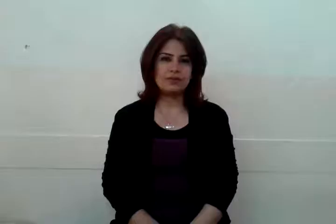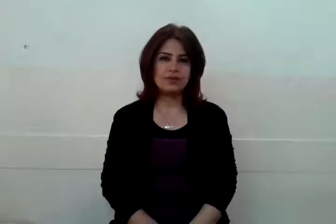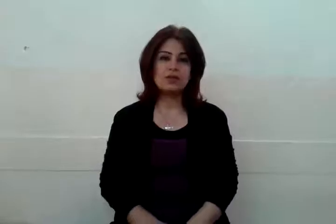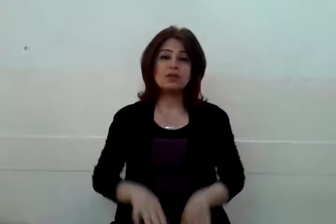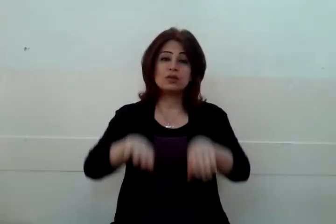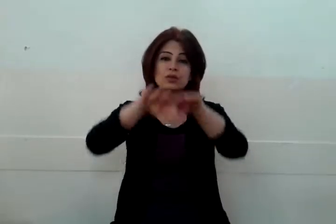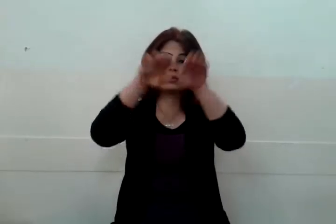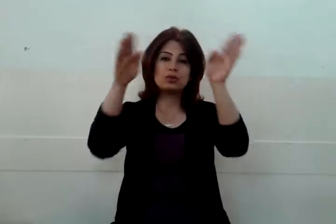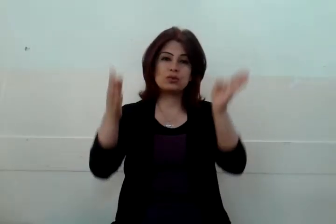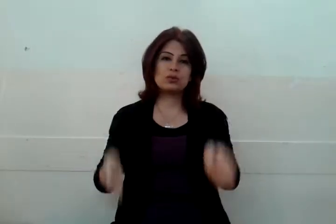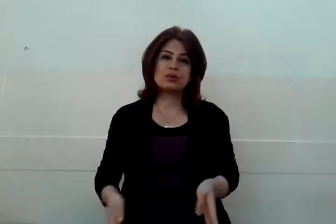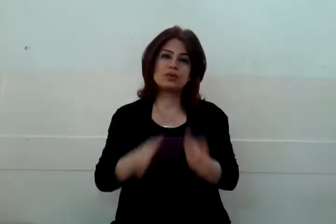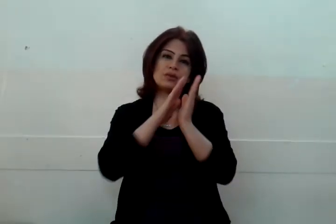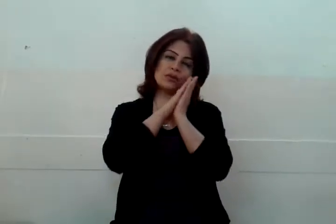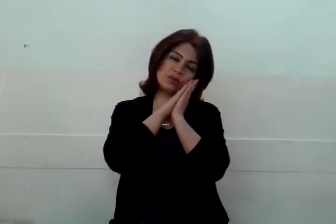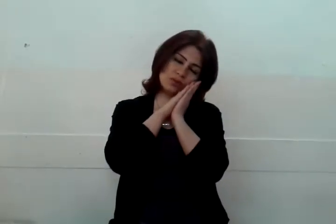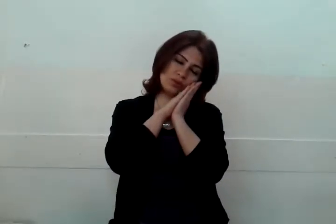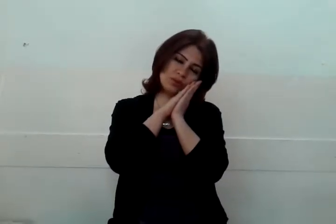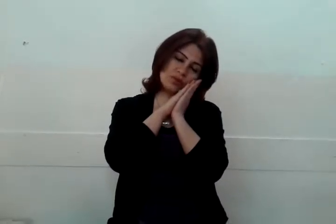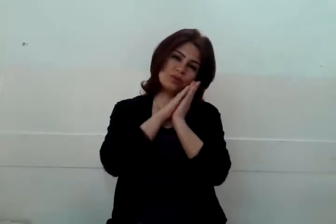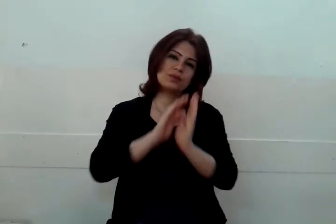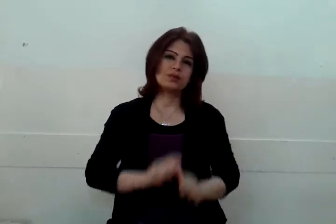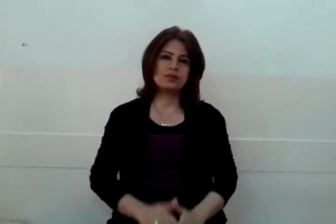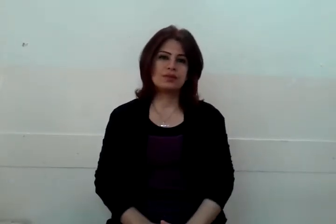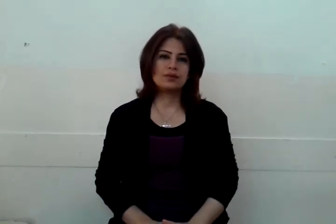bedroom